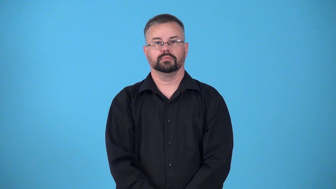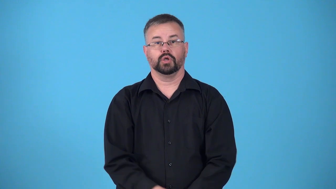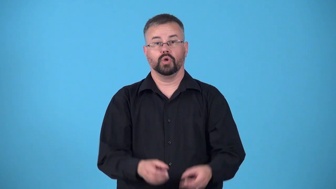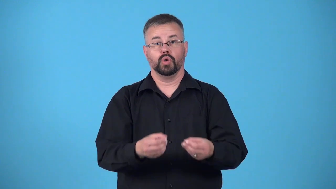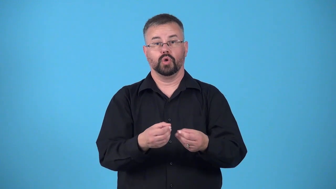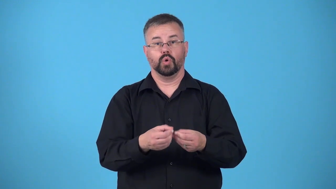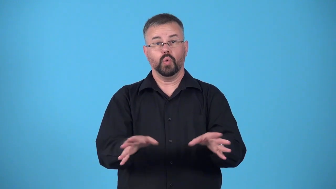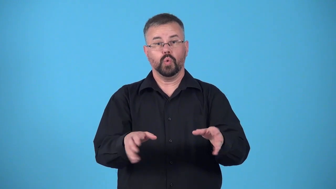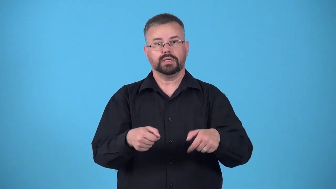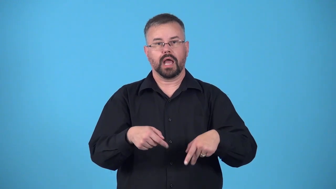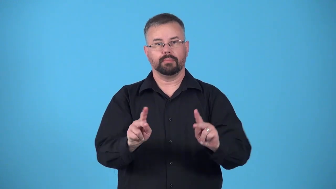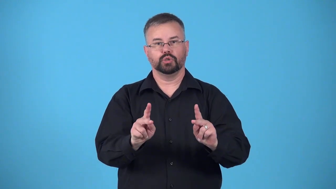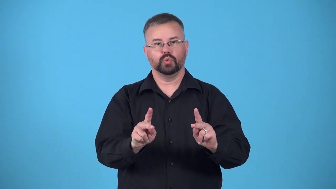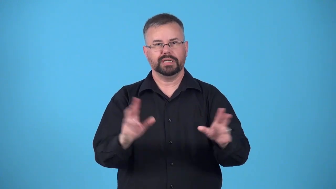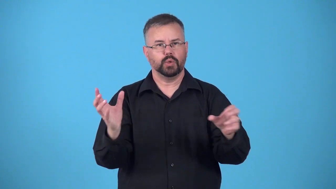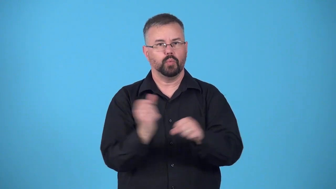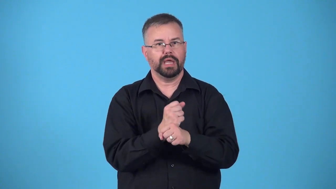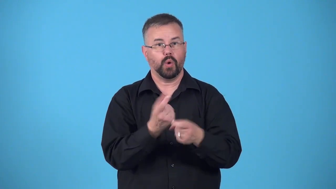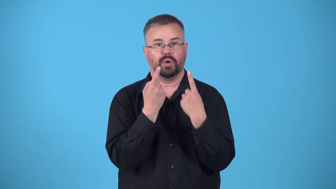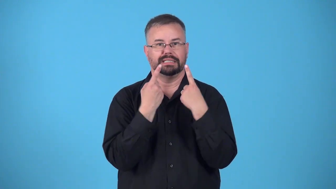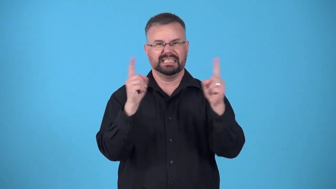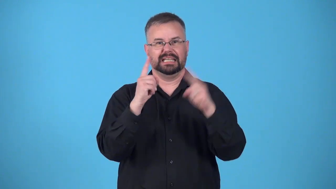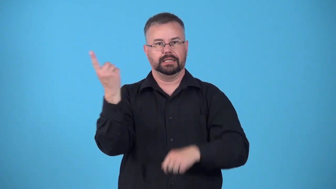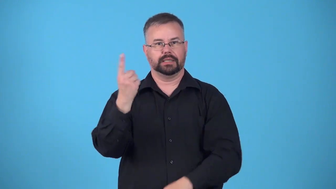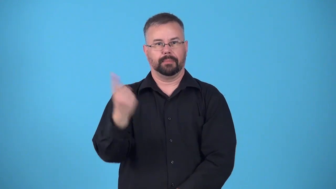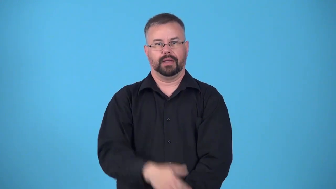slip away, slip by